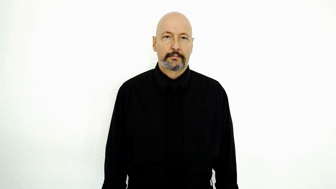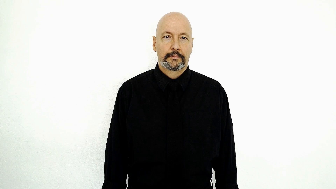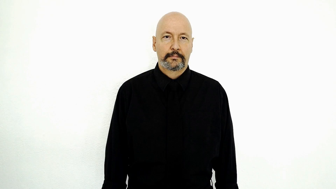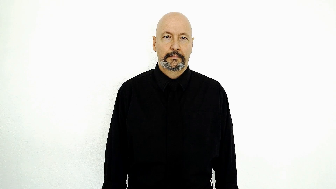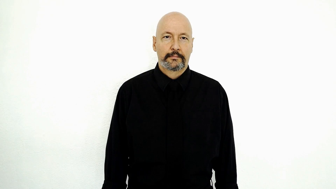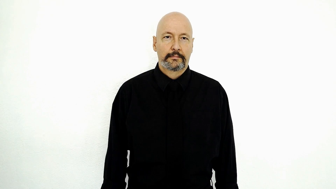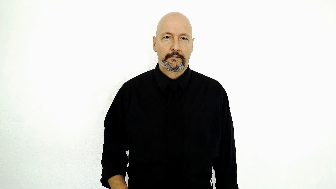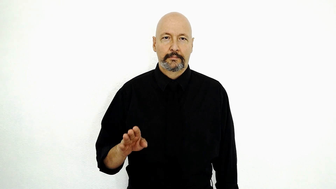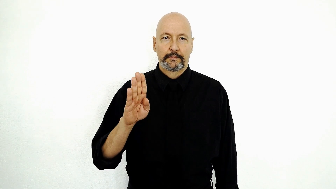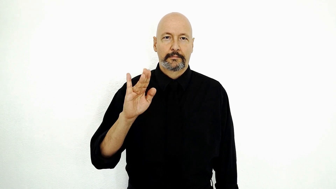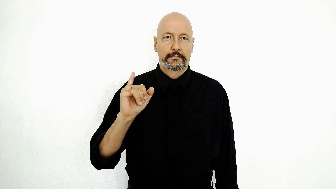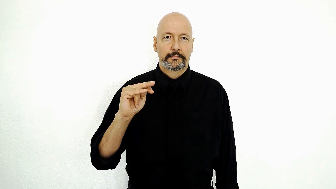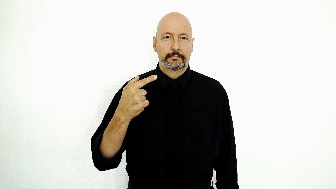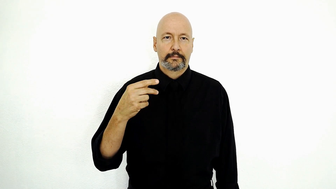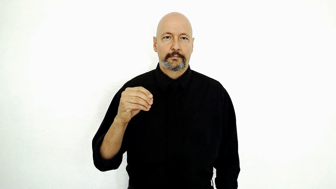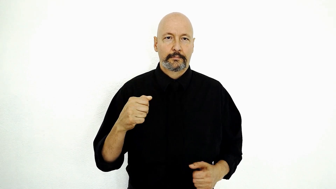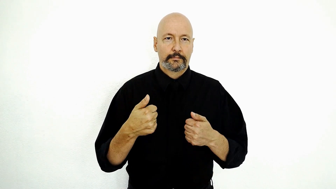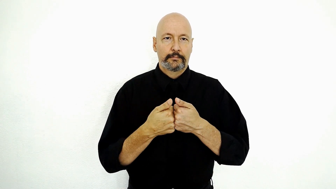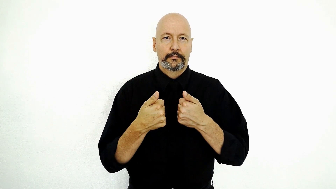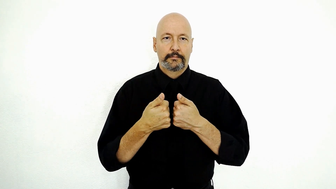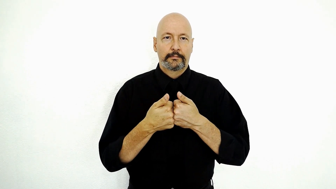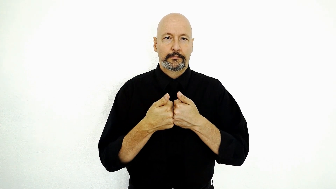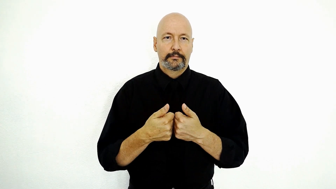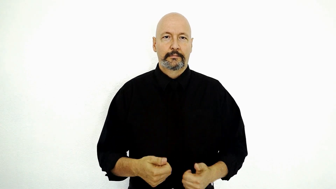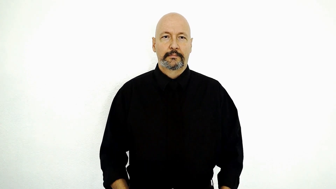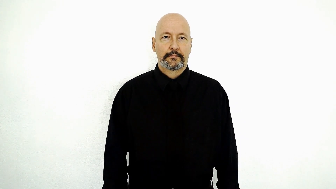bingo-[fs-BINGO-GAME]